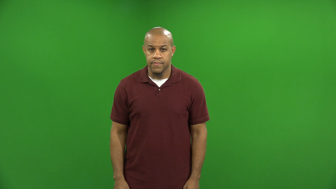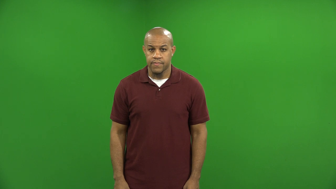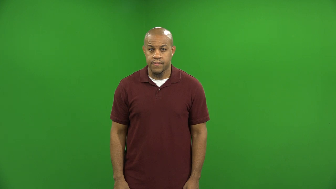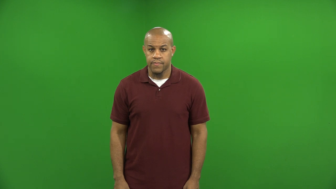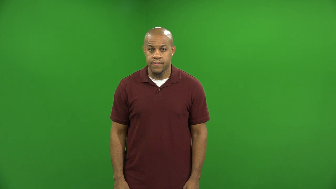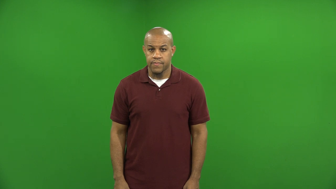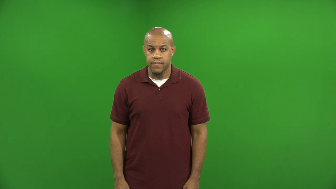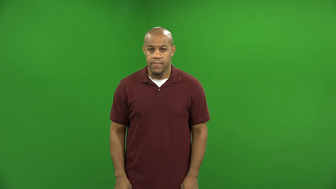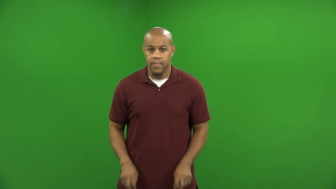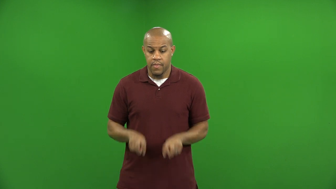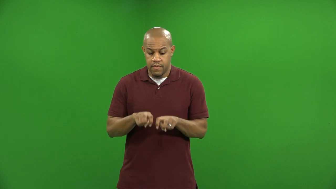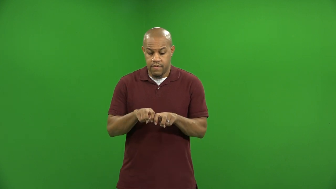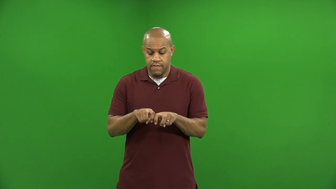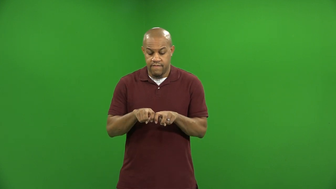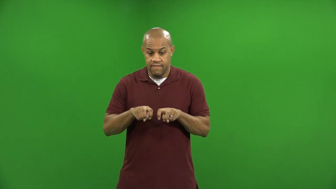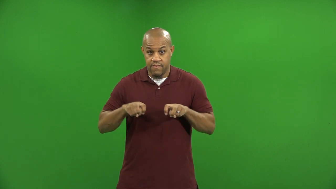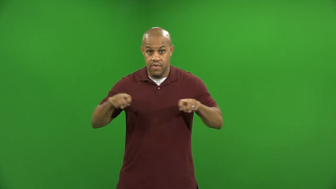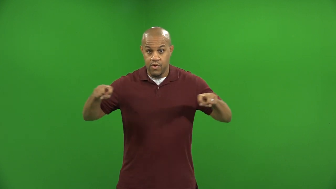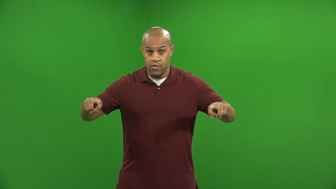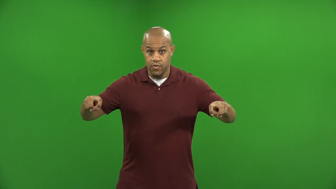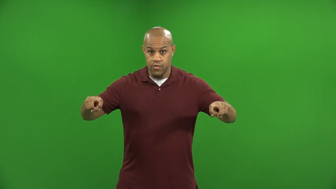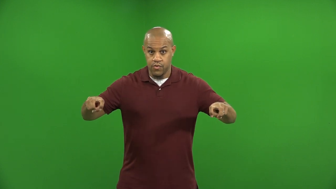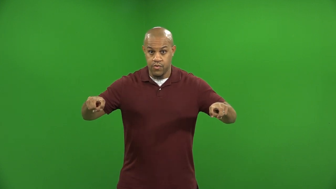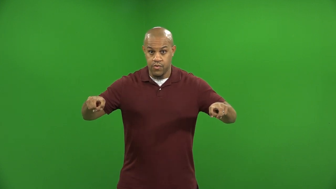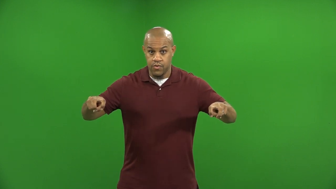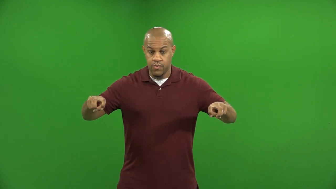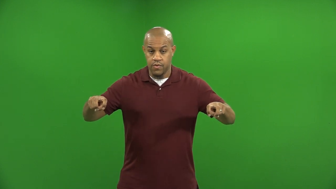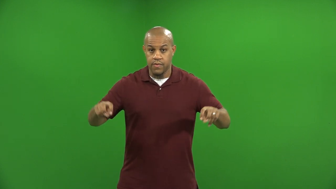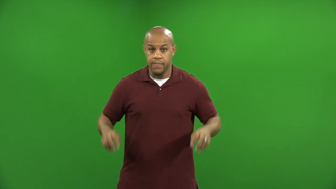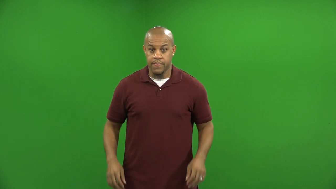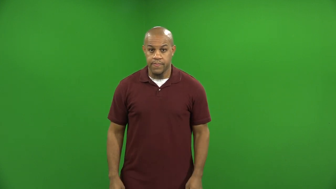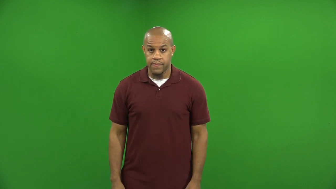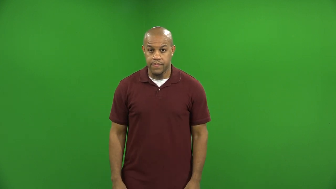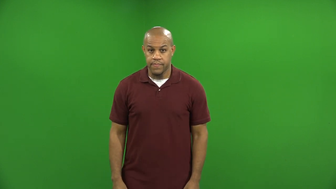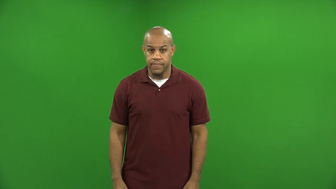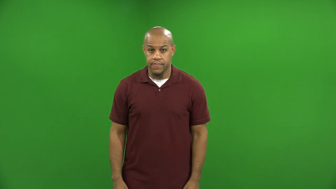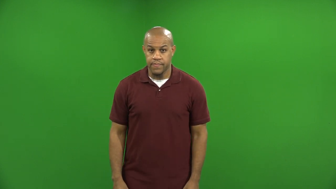Flankers, wideouts